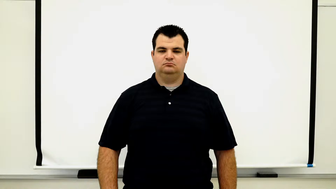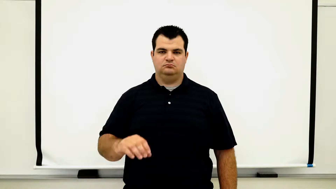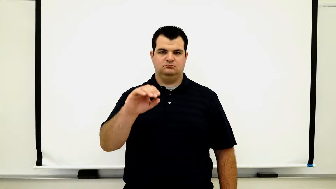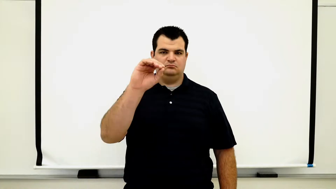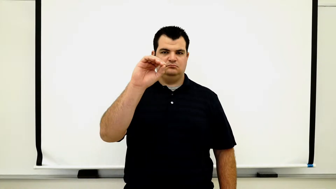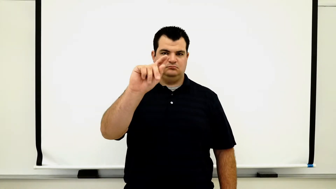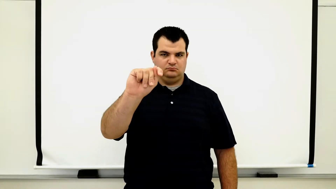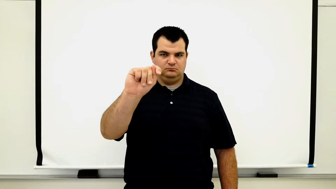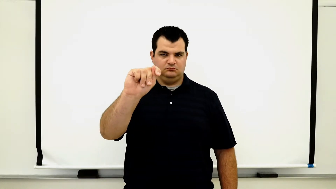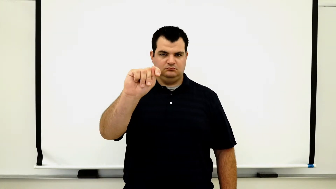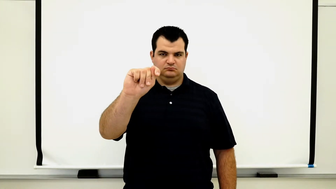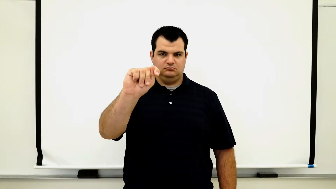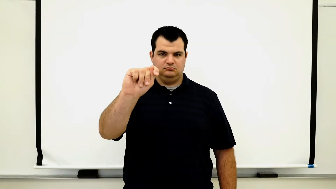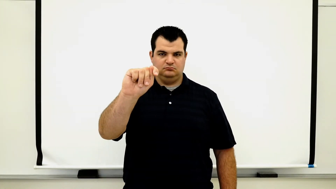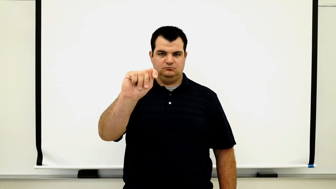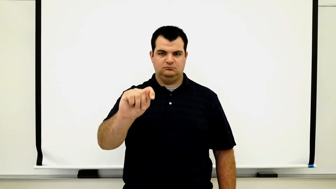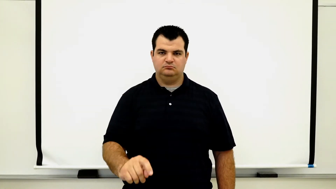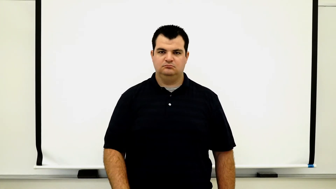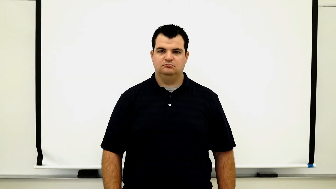Overtime